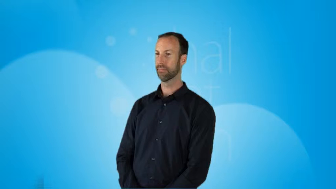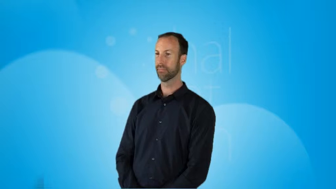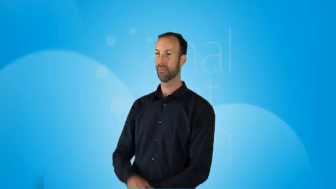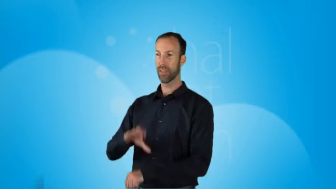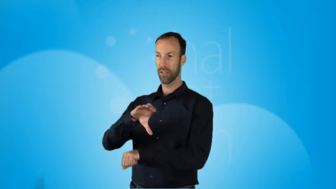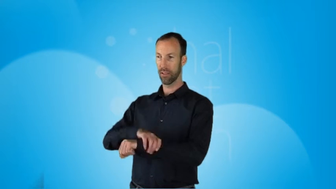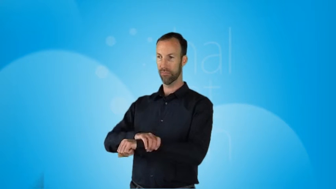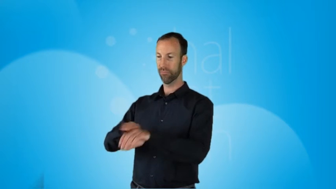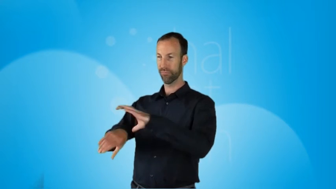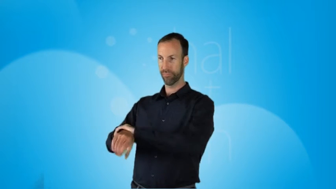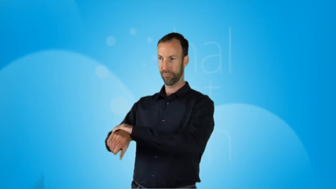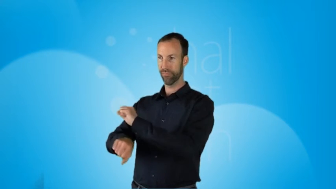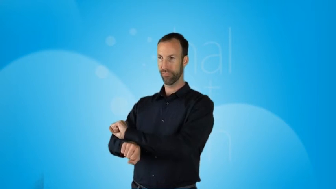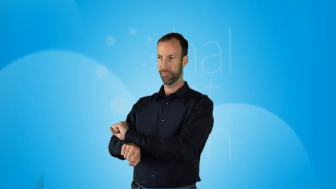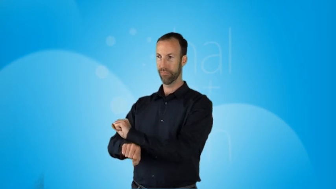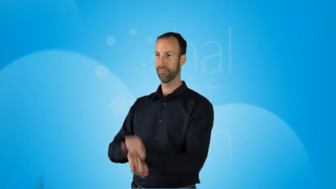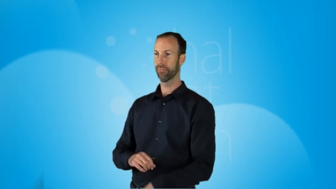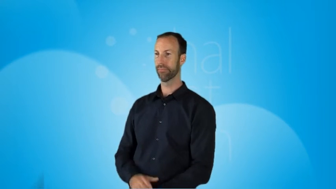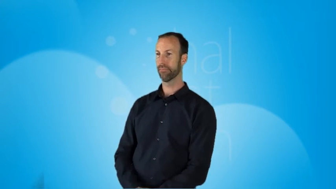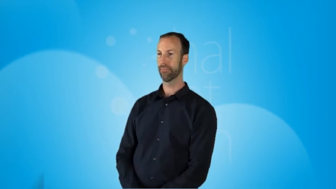clamp